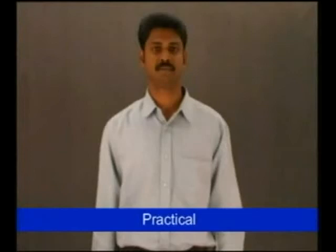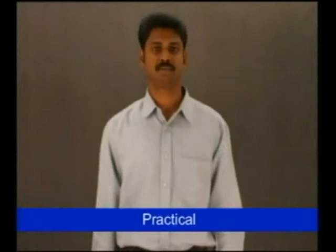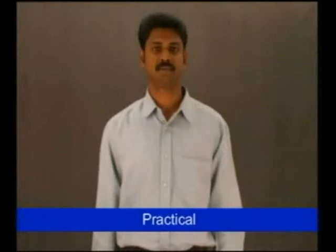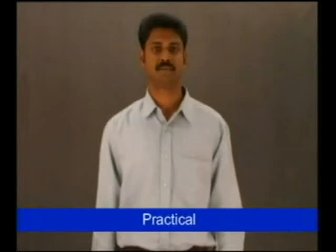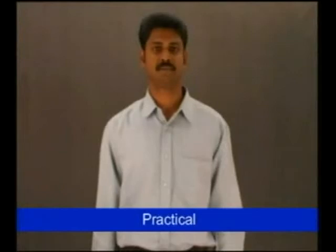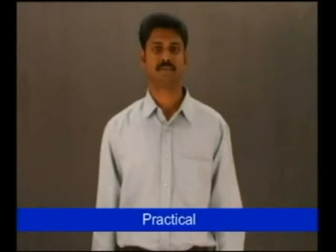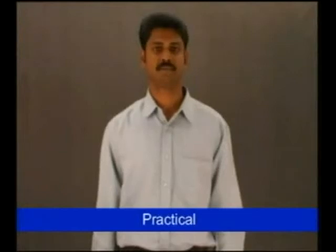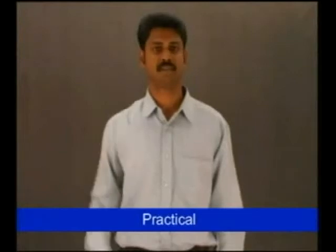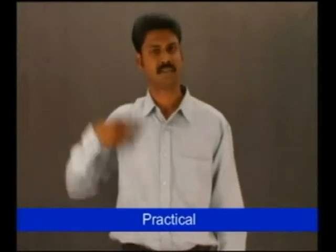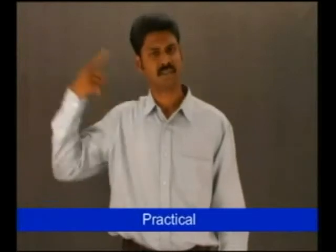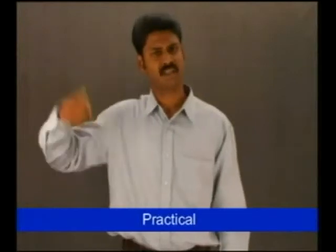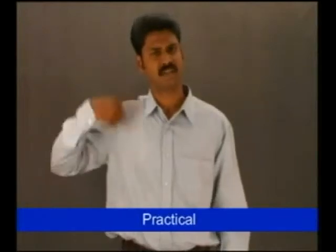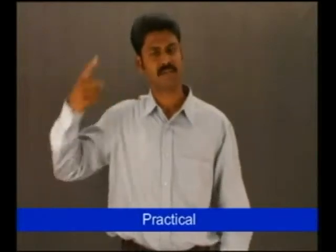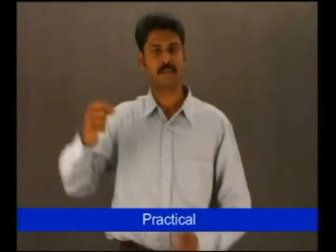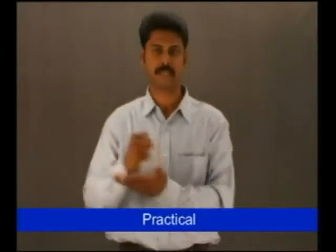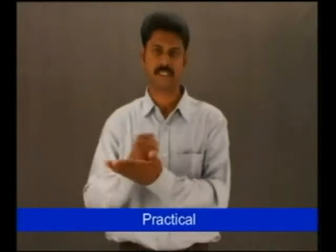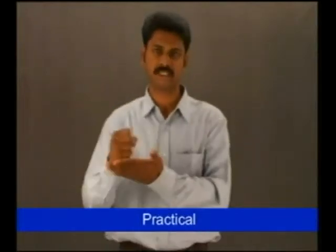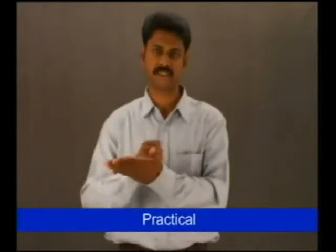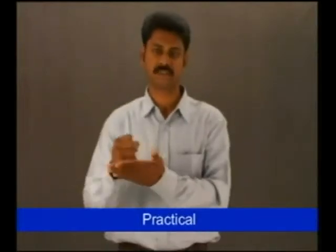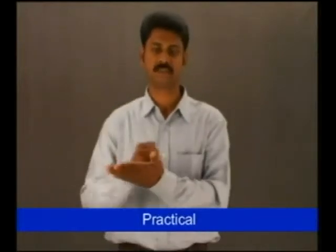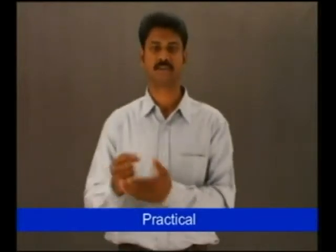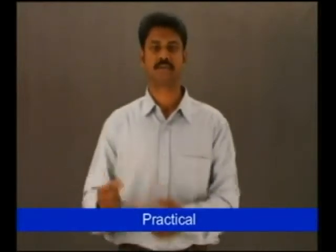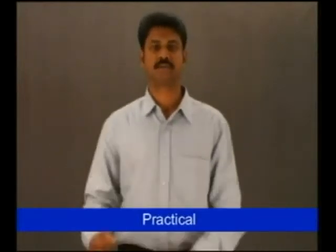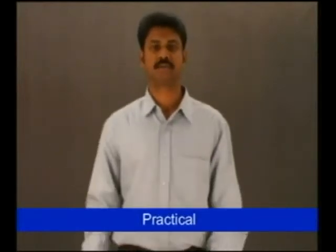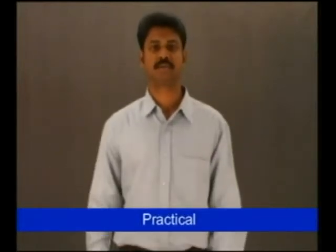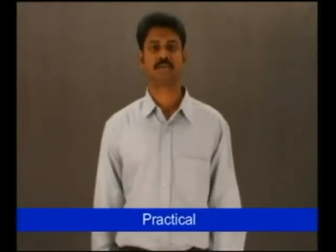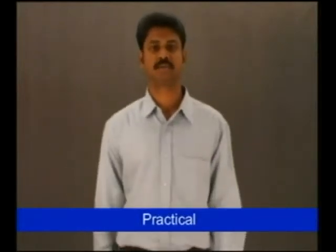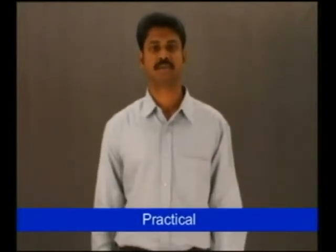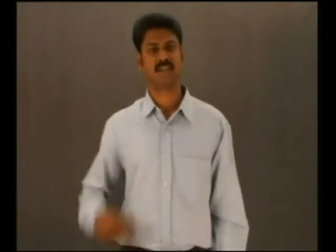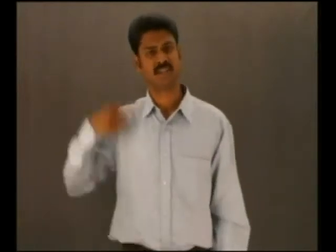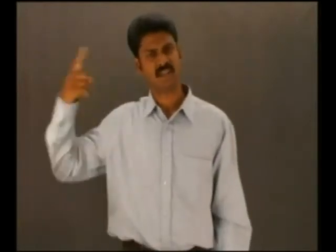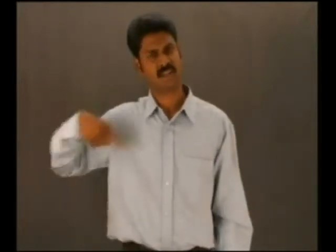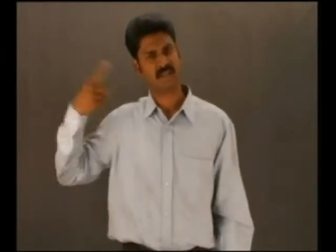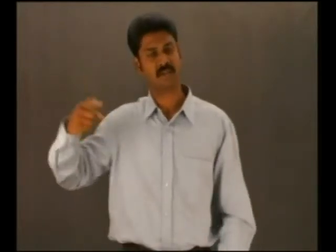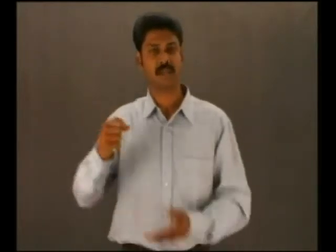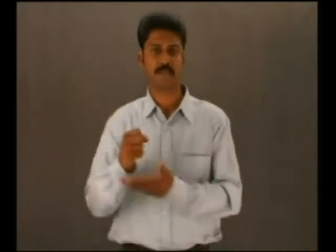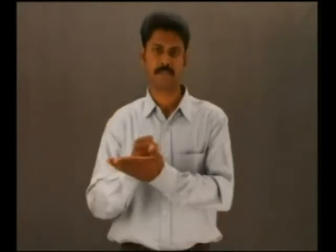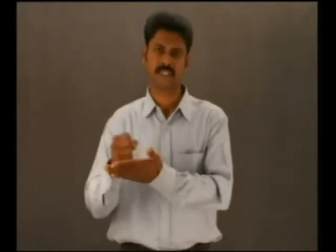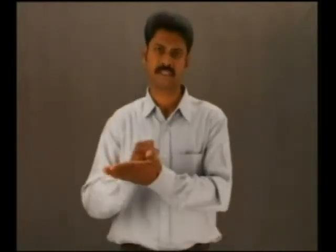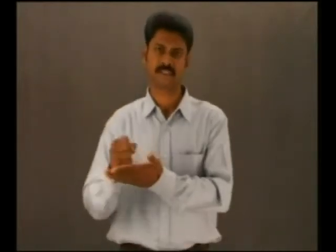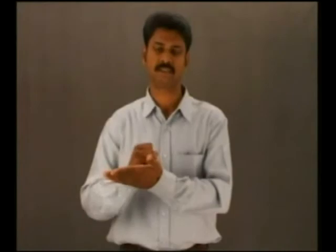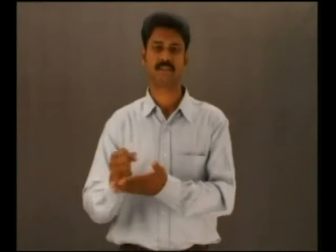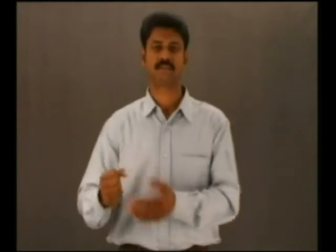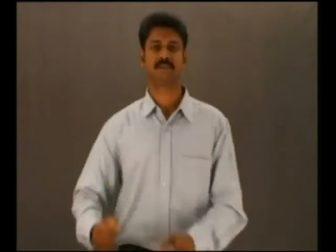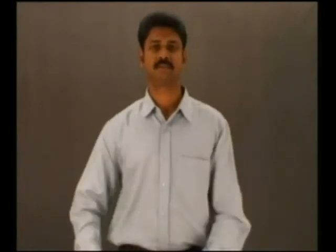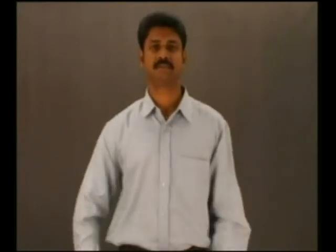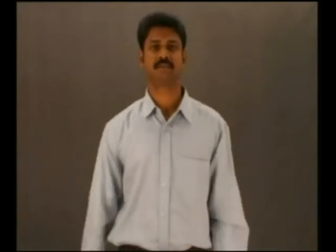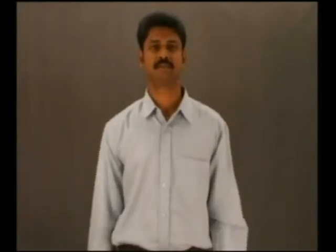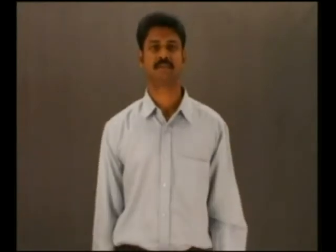Practical